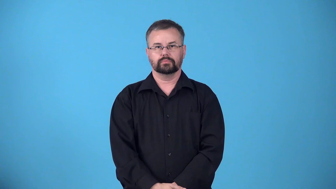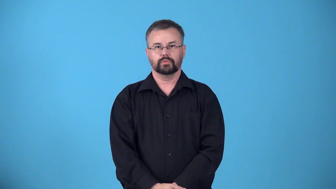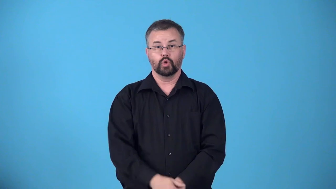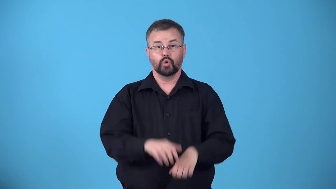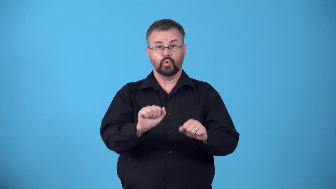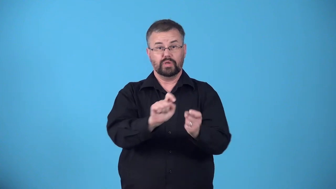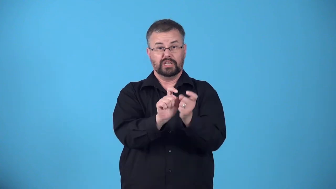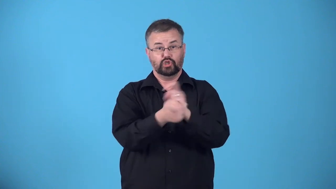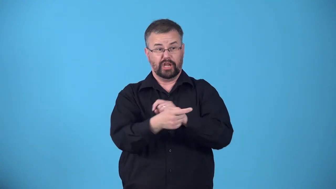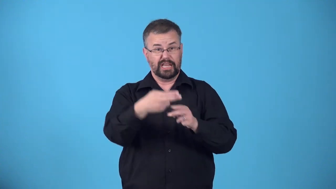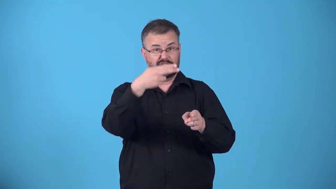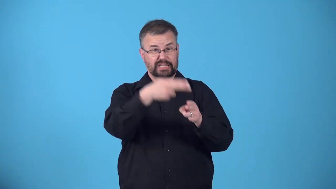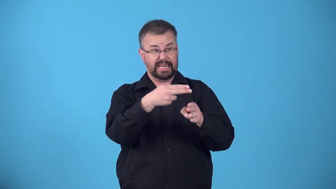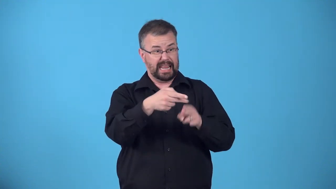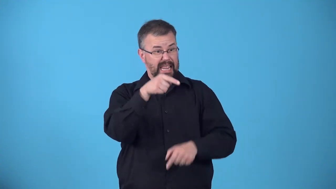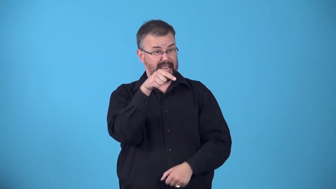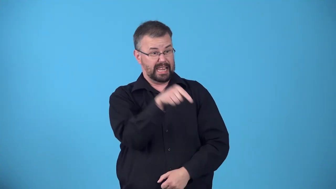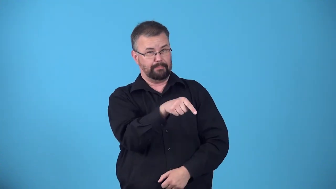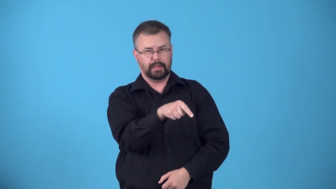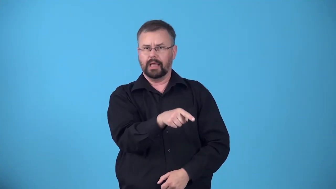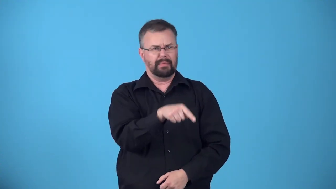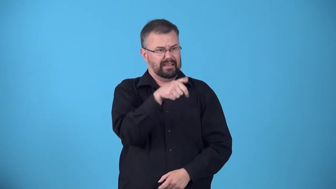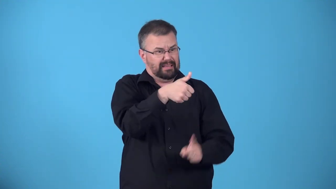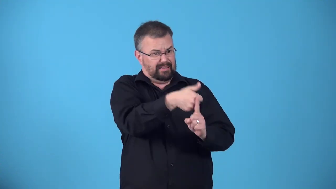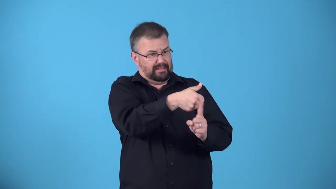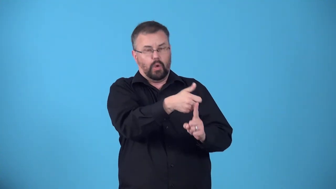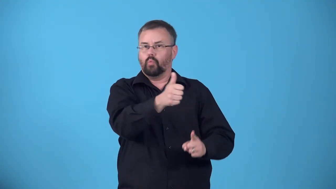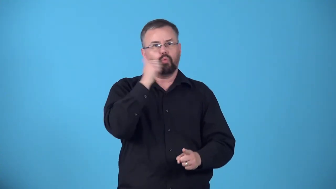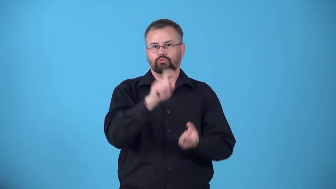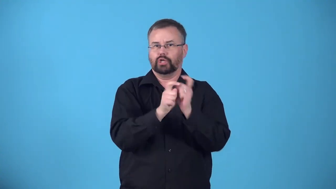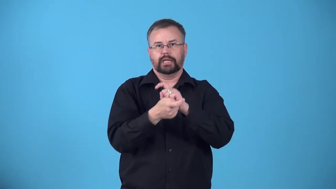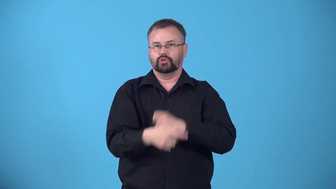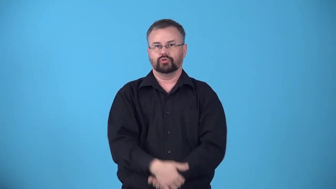a rose by any other name would smell as sweet